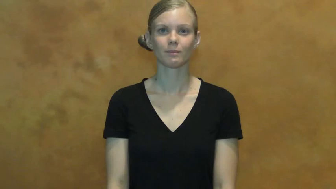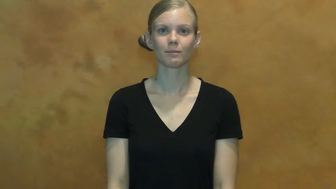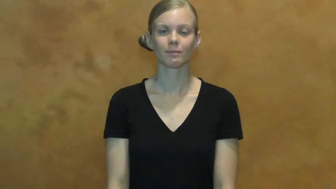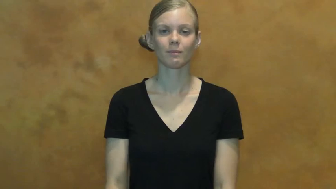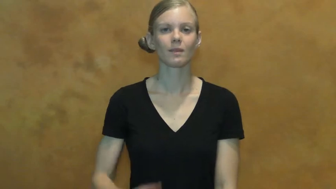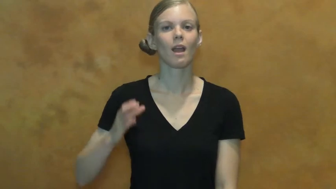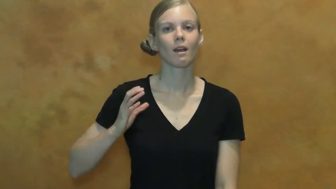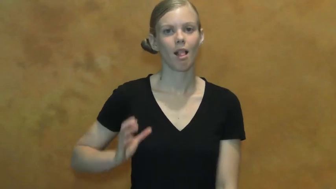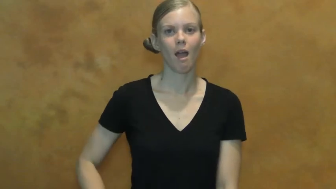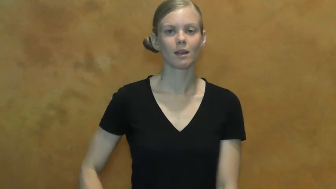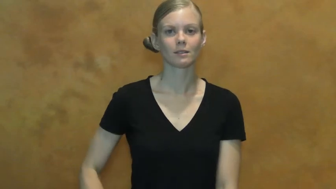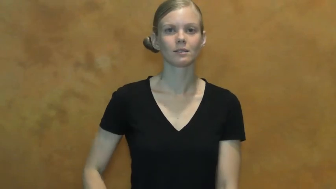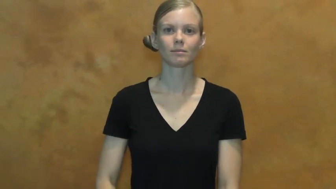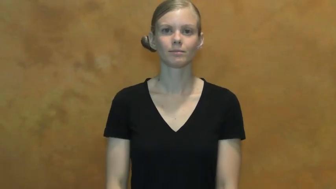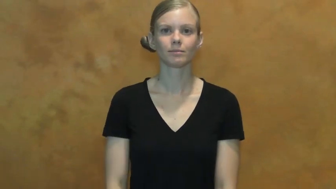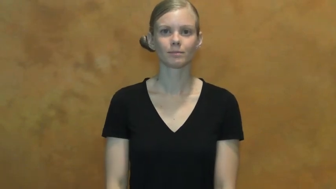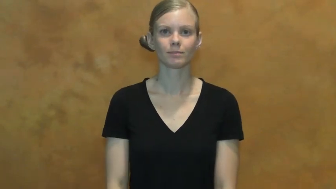client